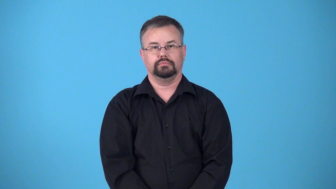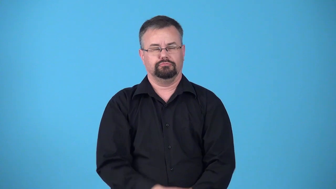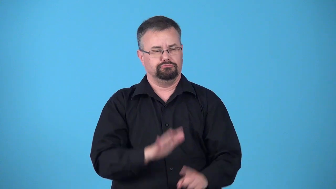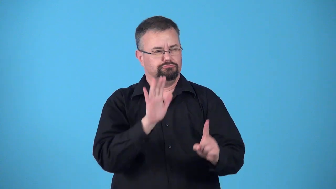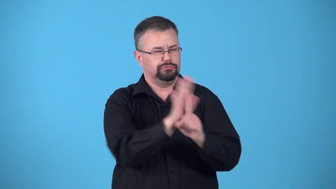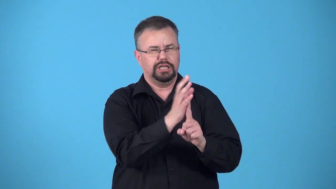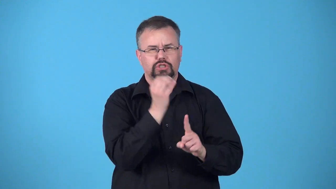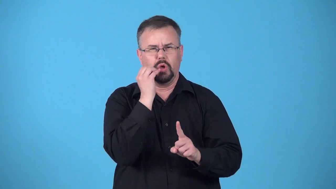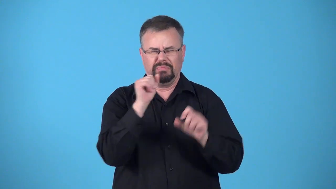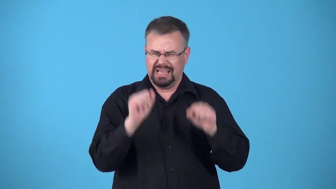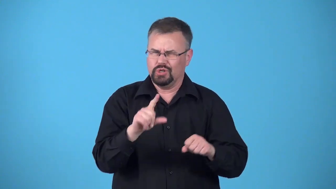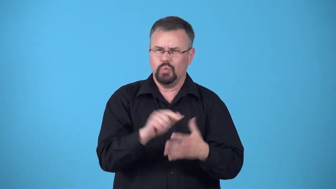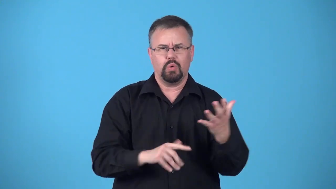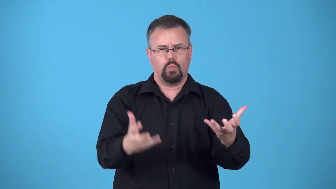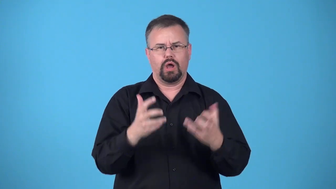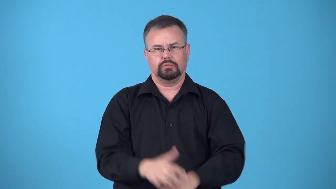man's home is his castle